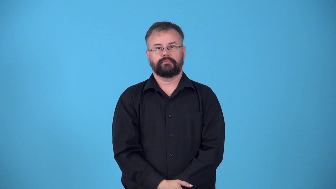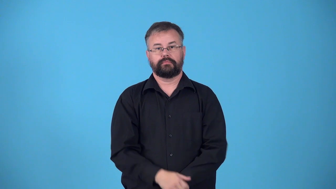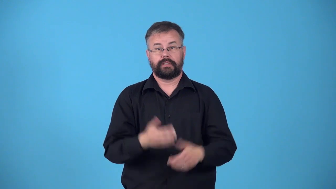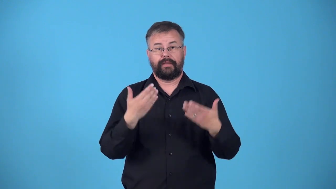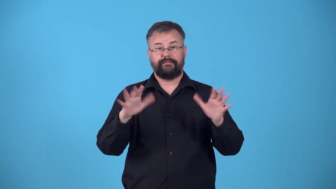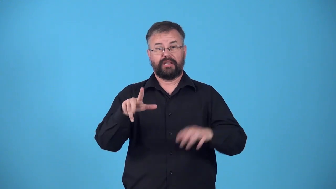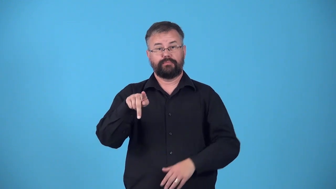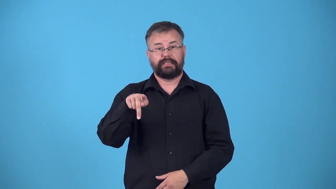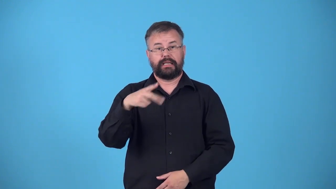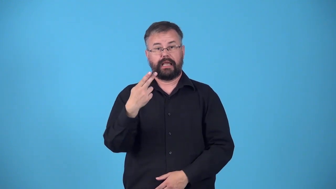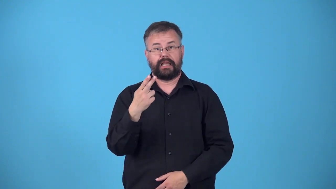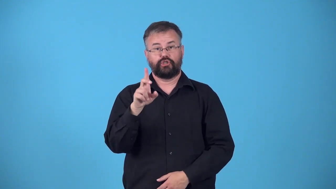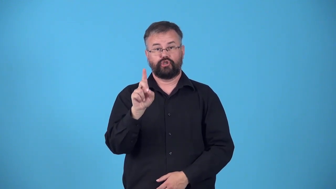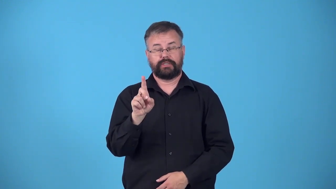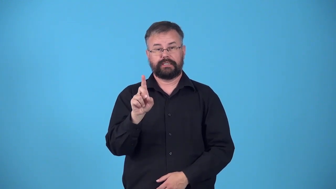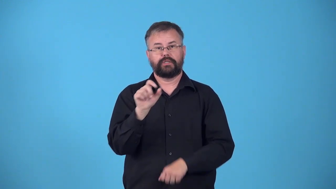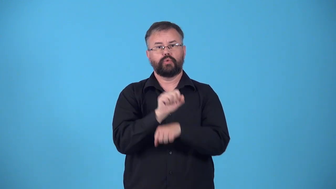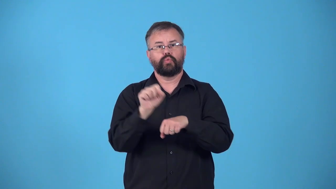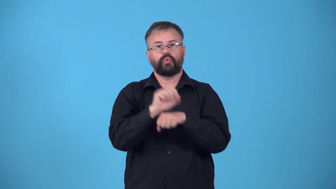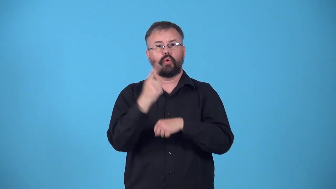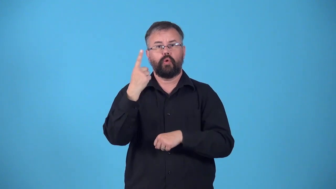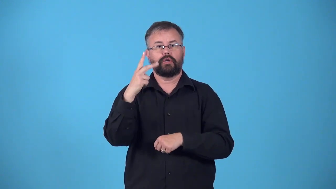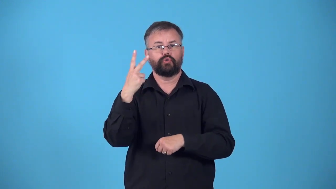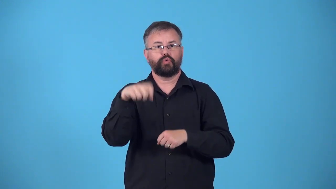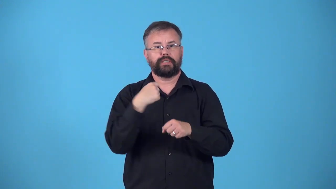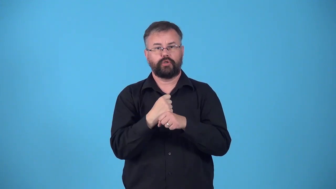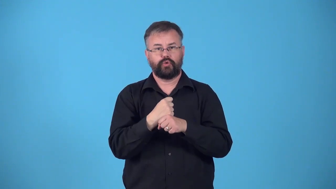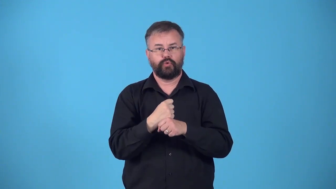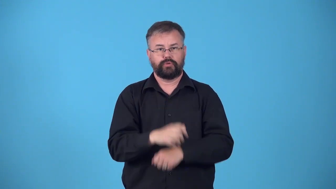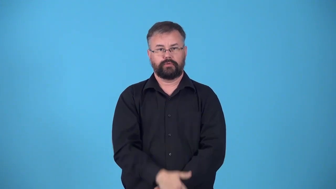postdoc